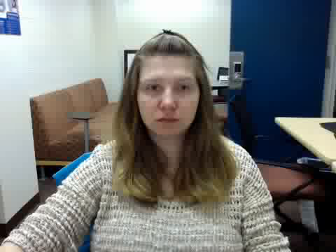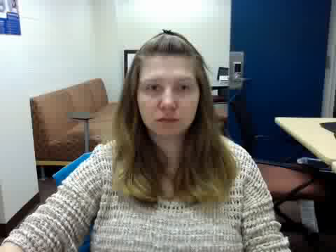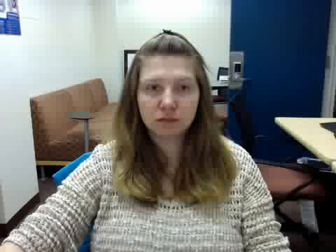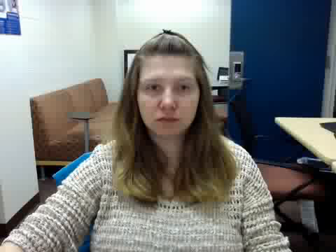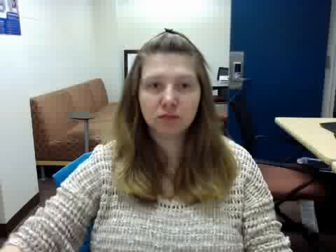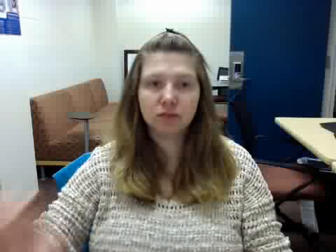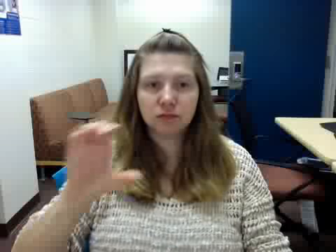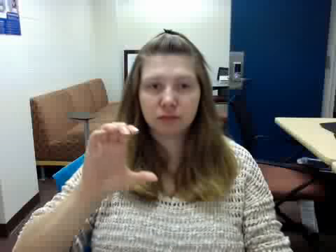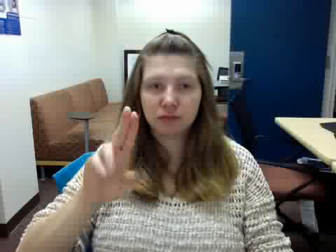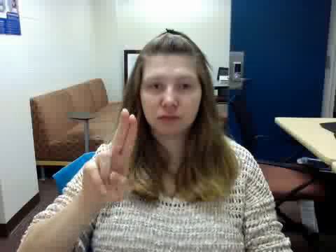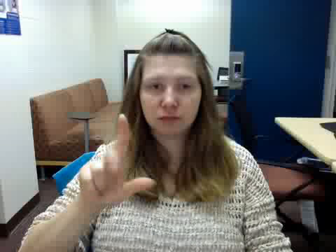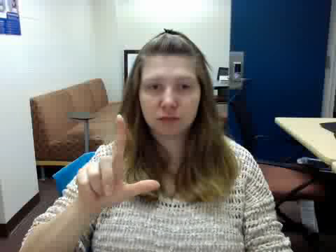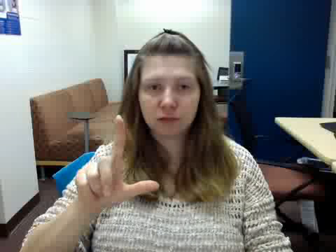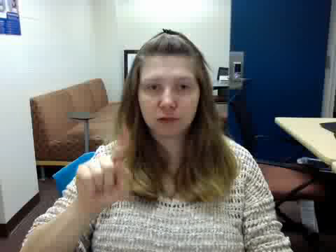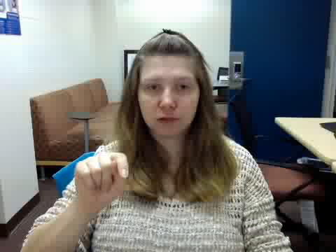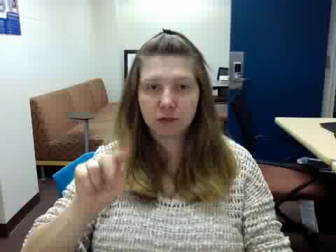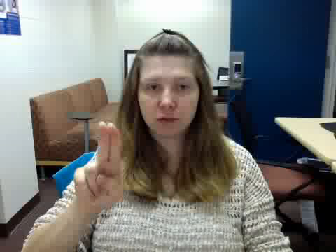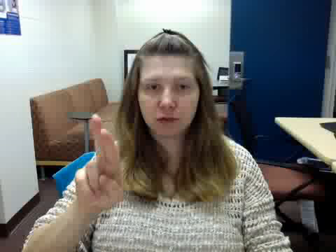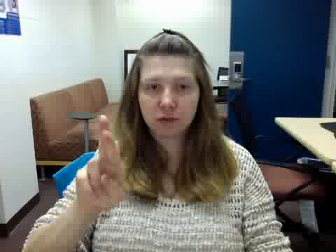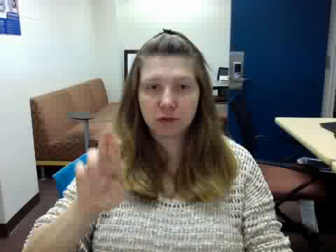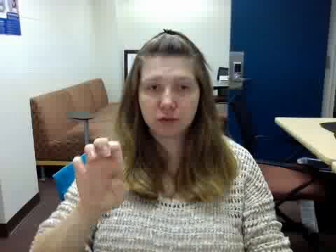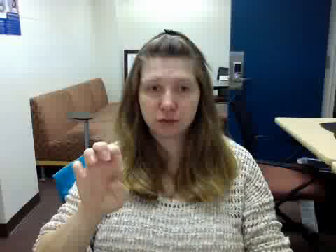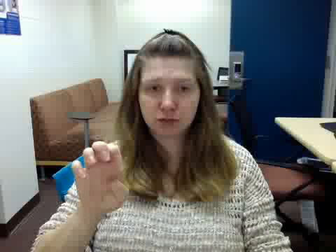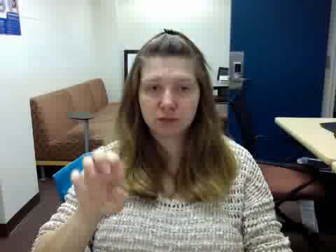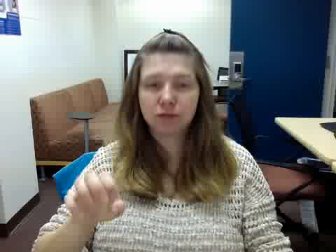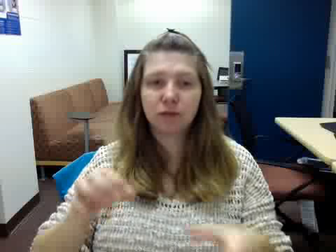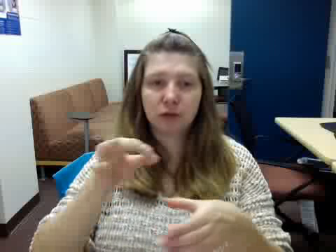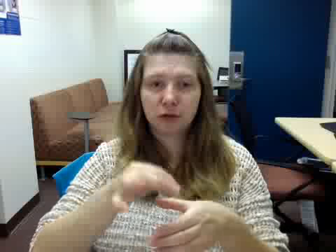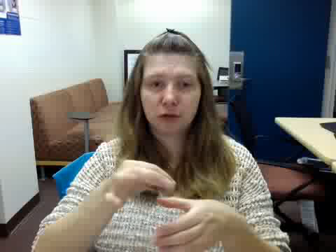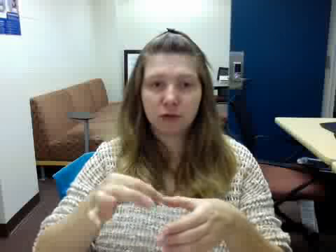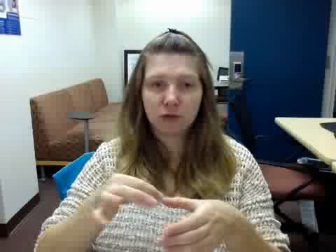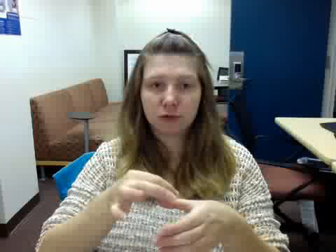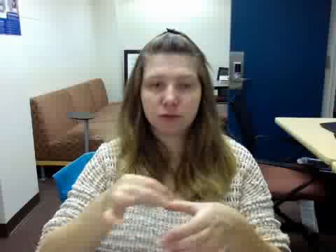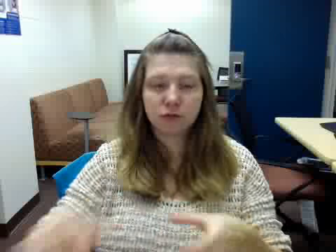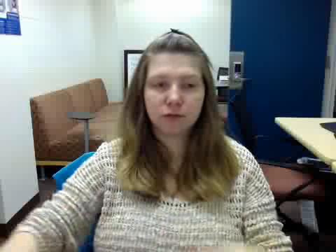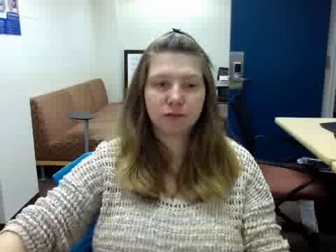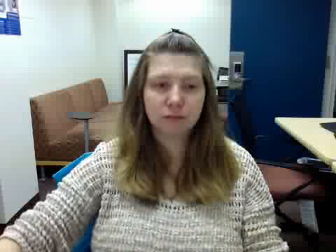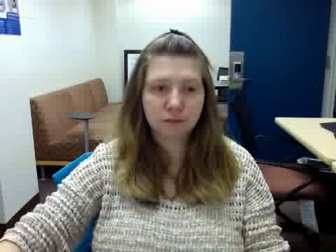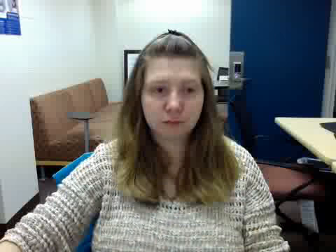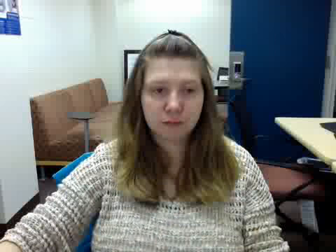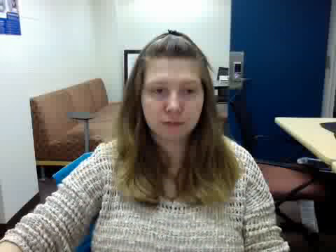Culture